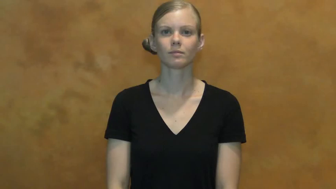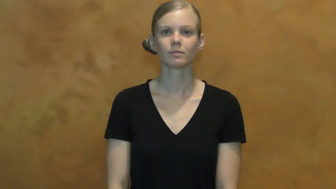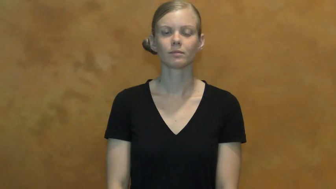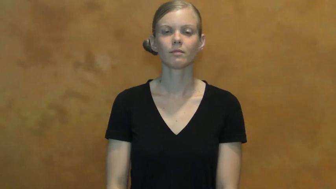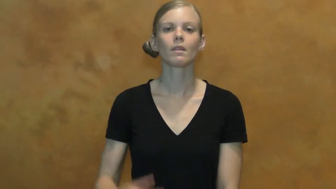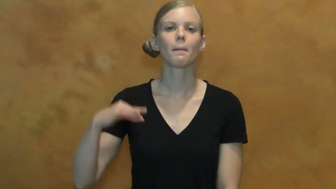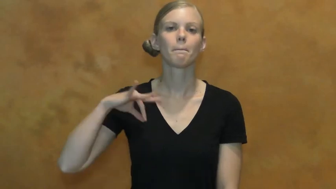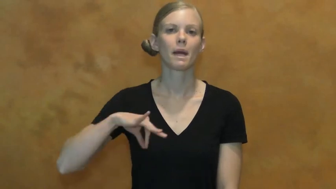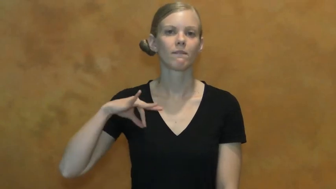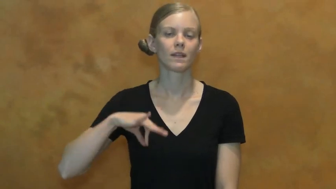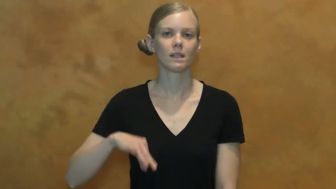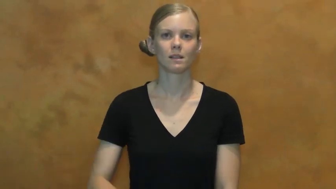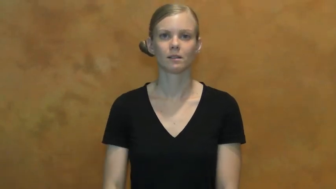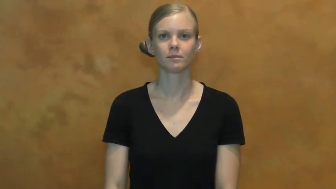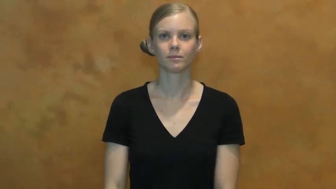benefit